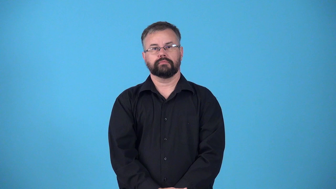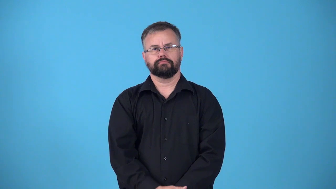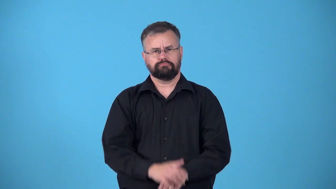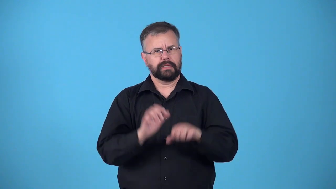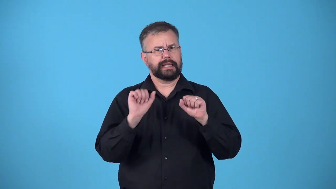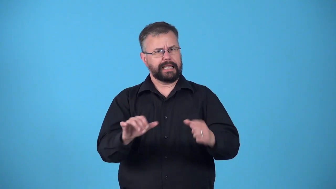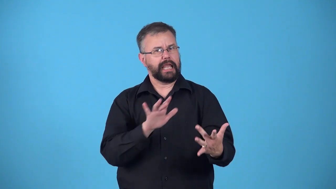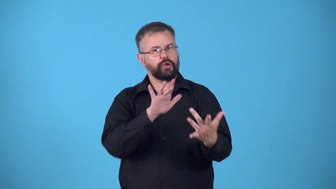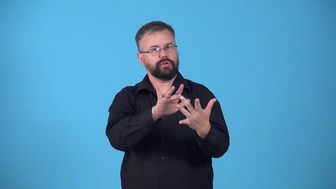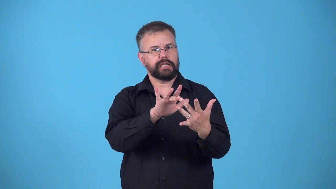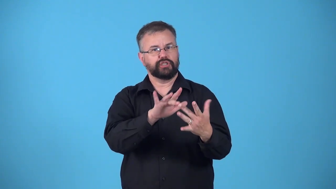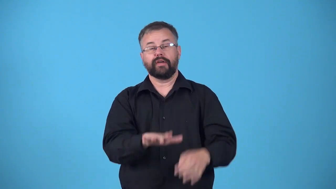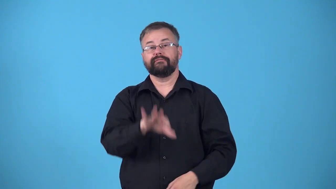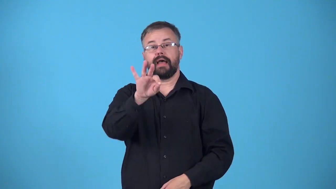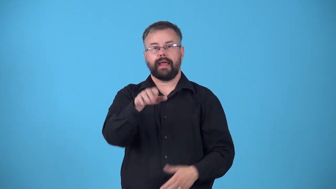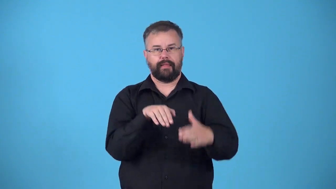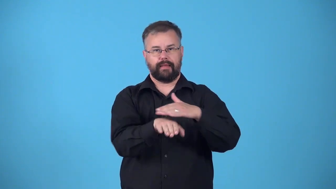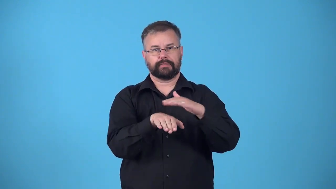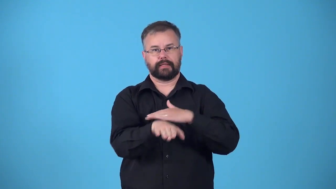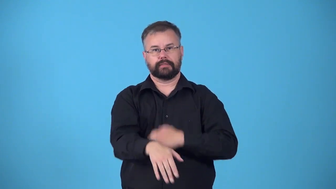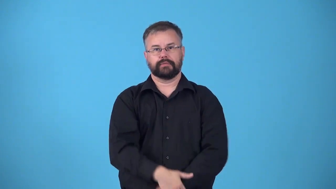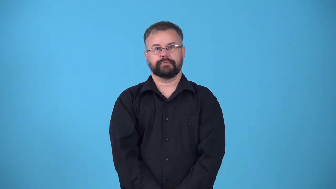get at